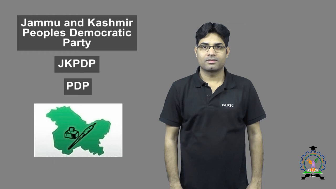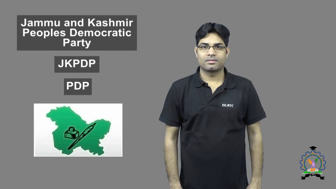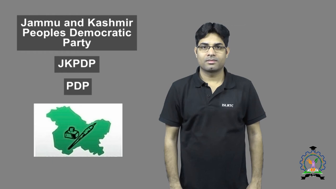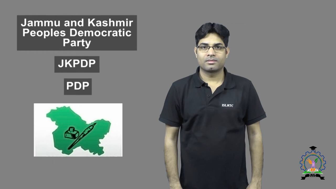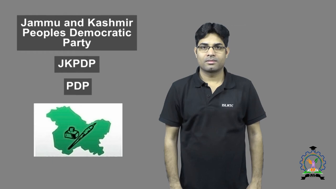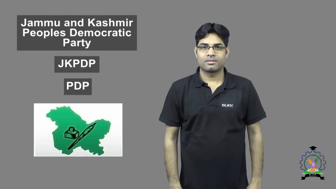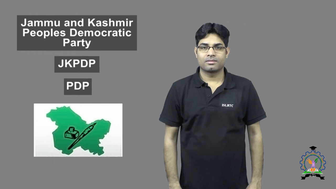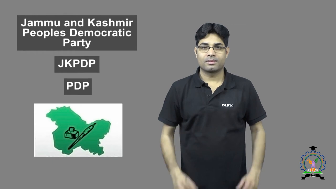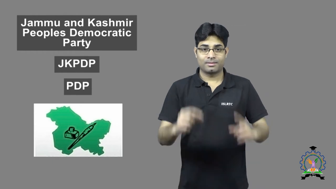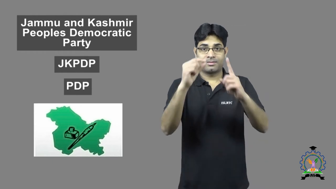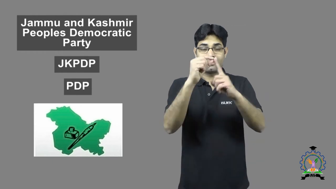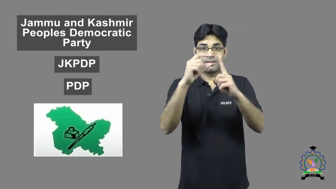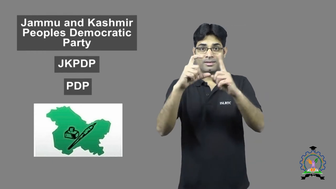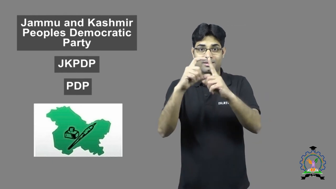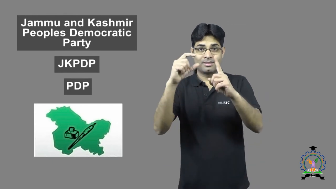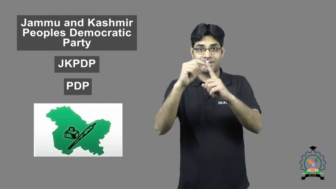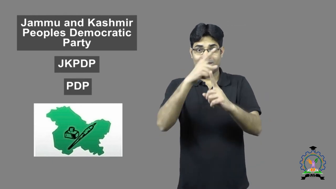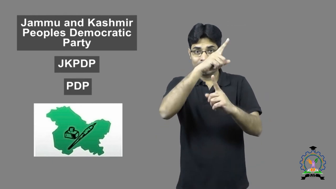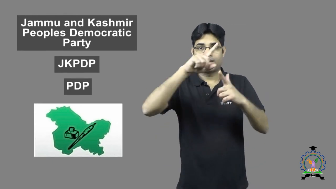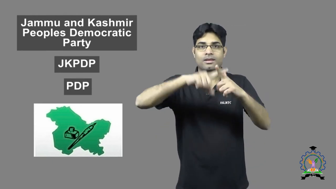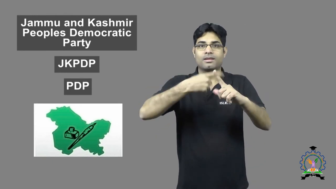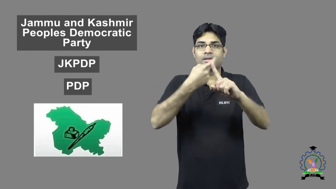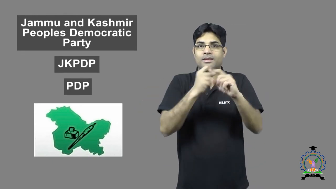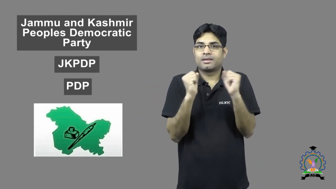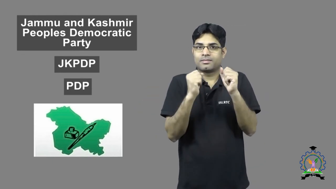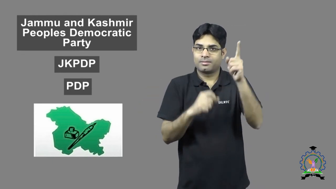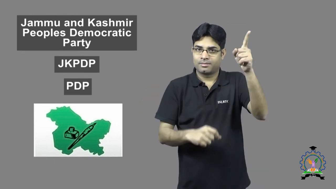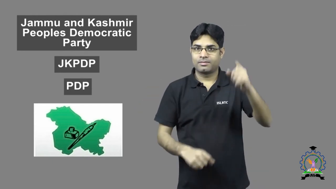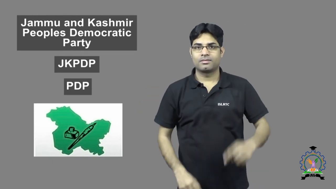Jammu and Kashmir Peoples Democratic Party